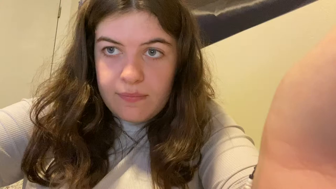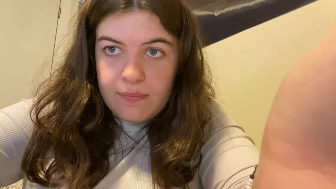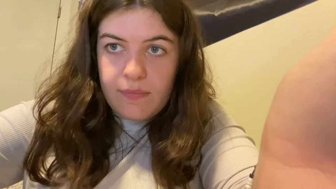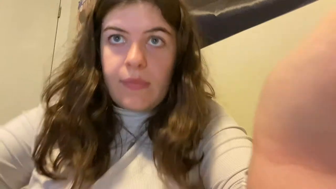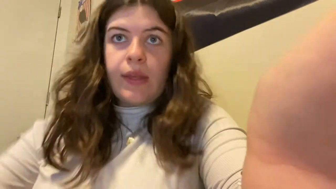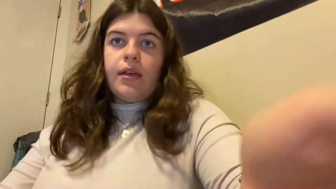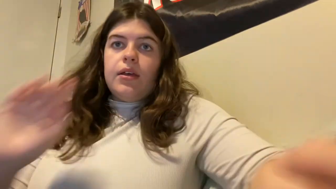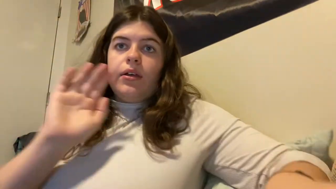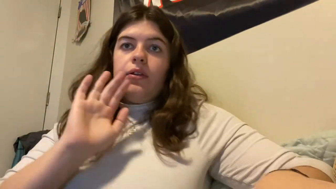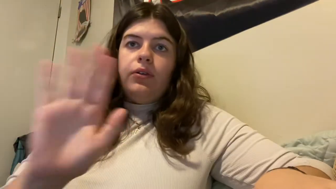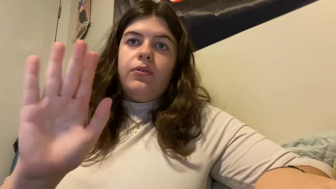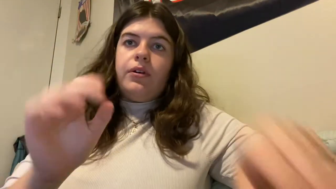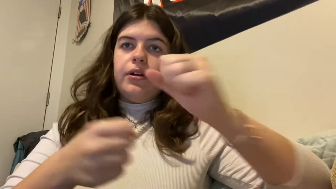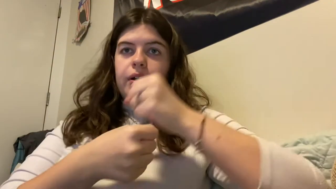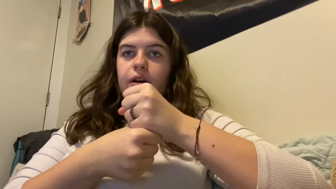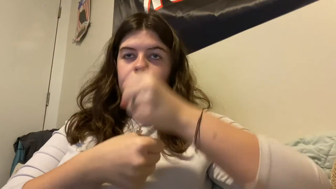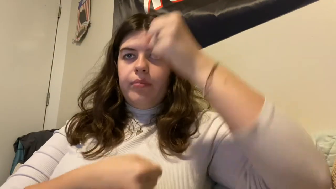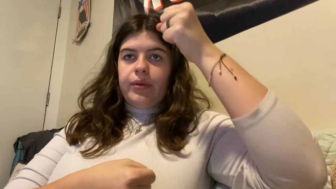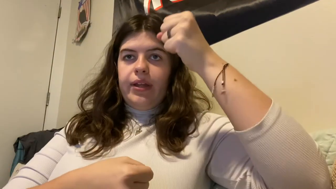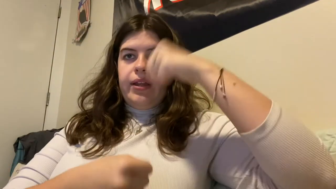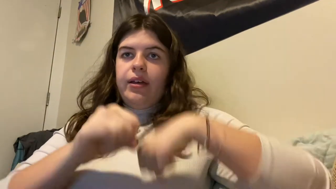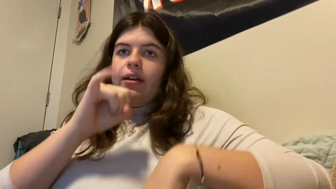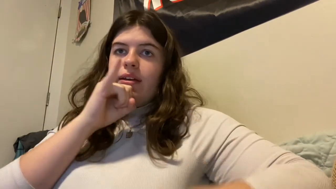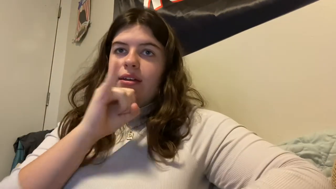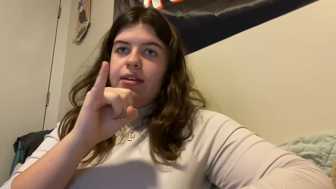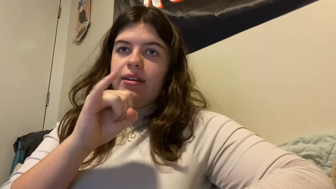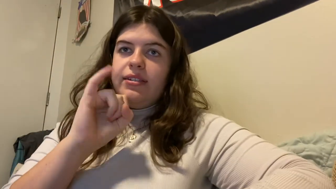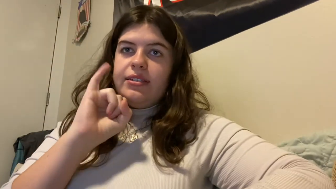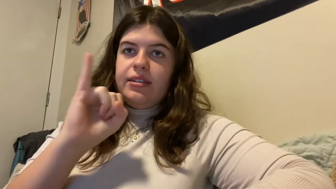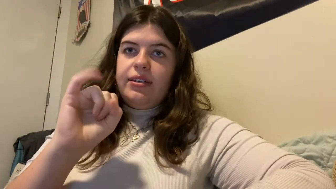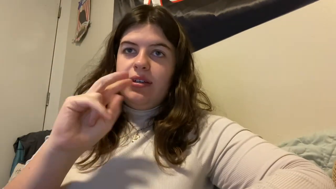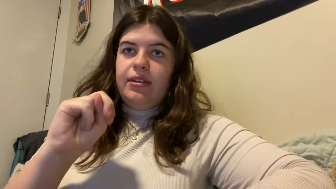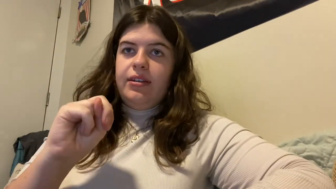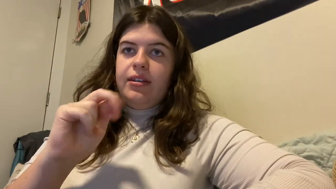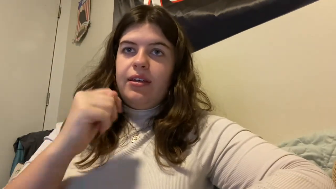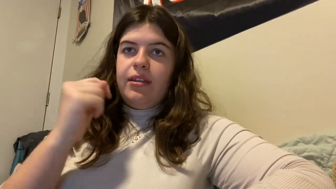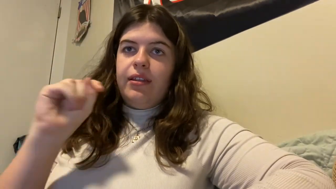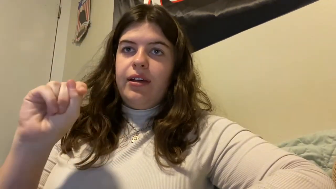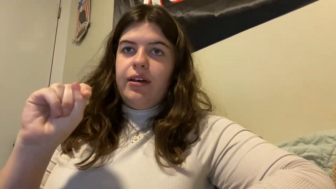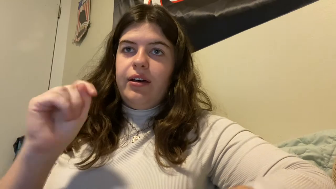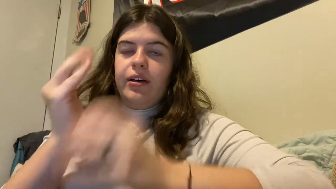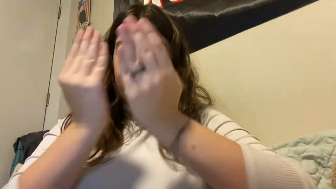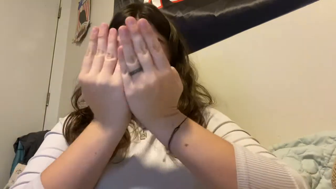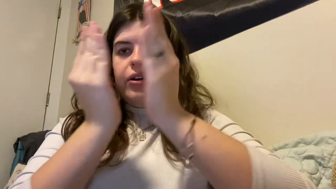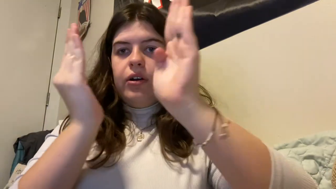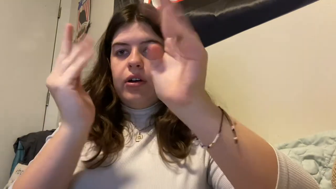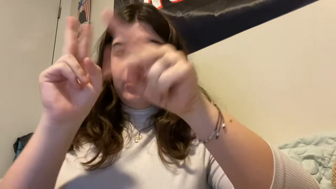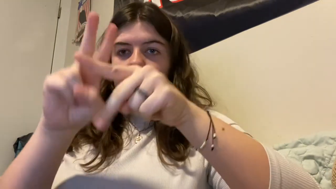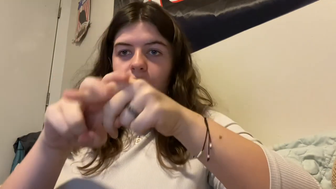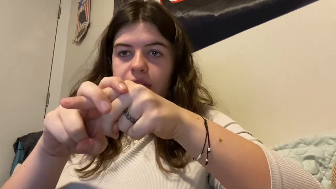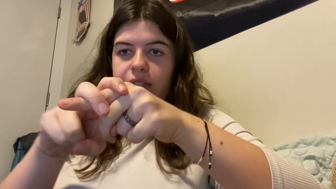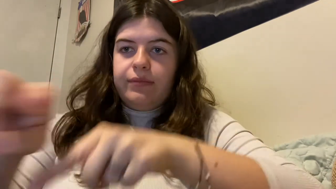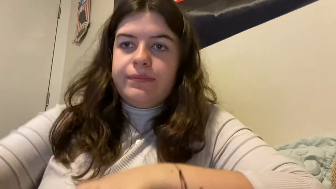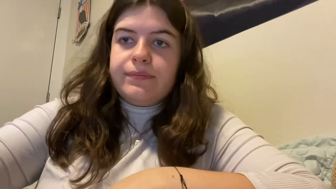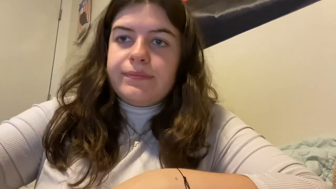Your umbrella is in the closet